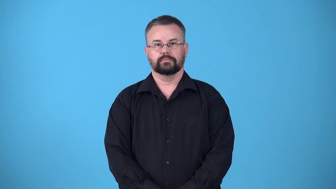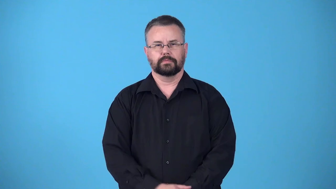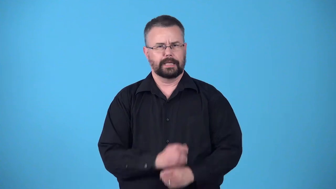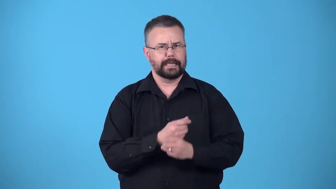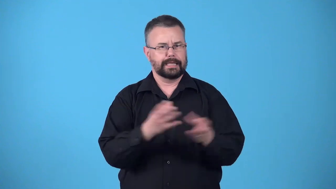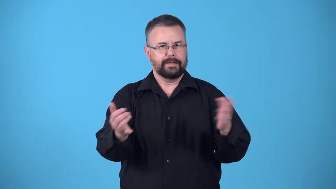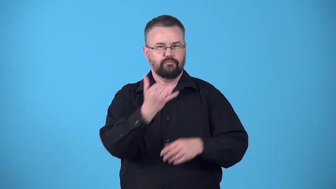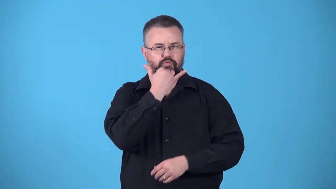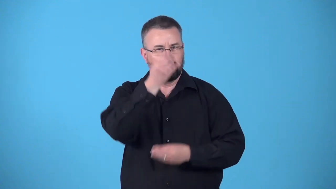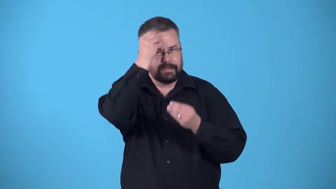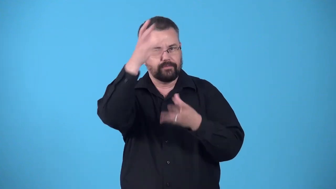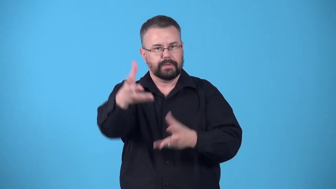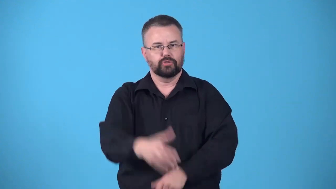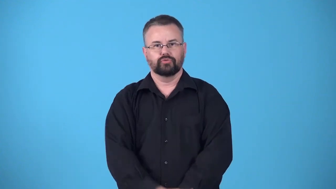bum steer